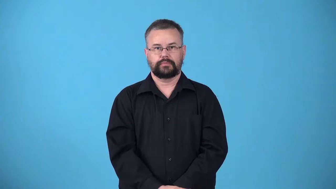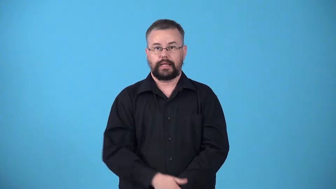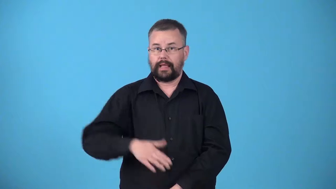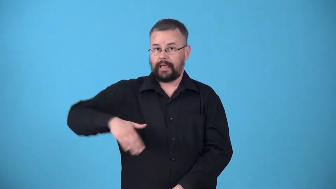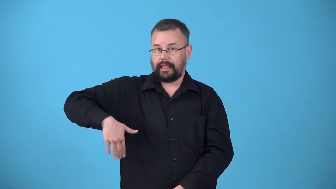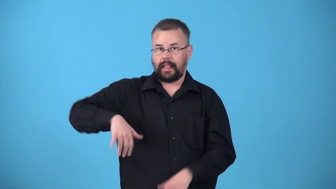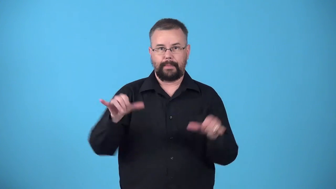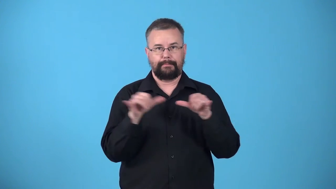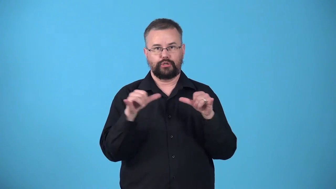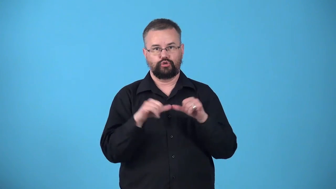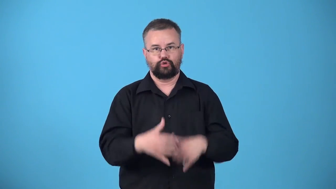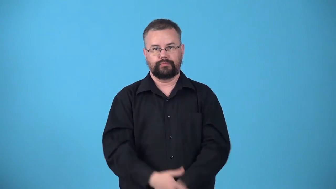unmeasured